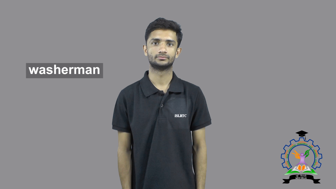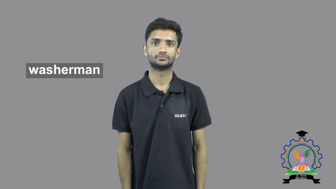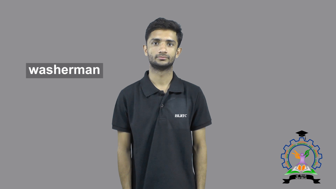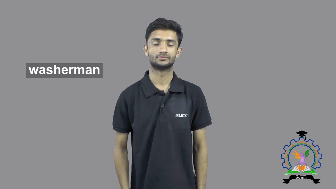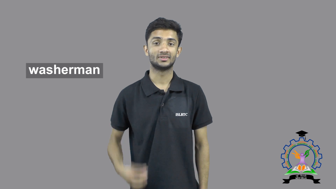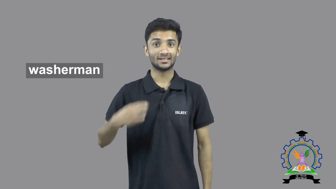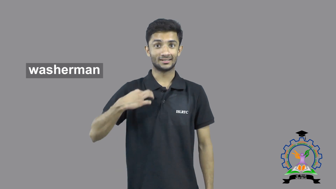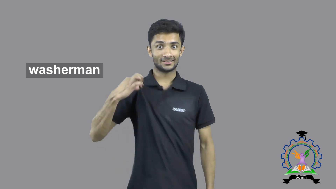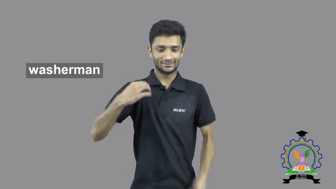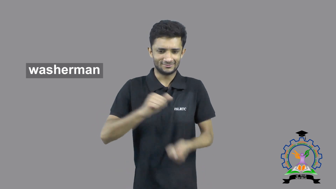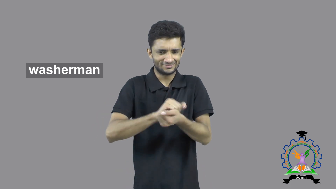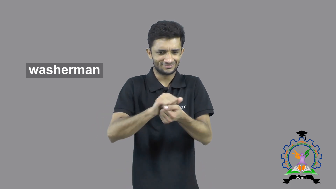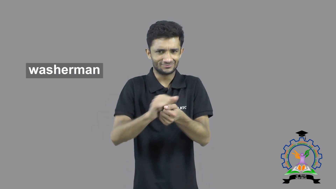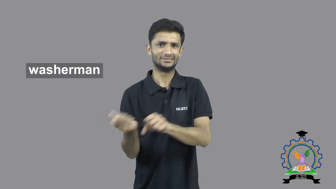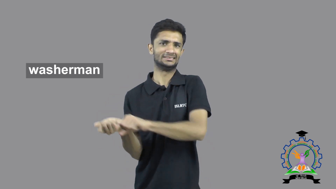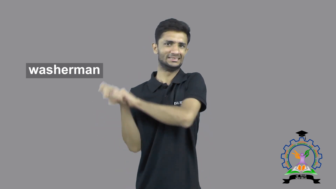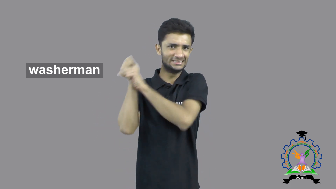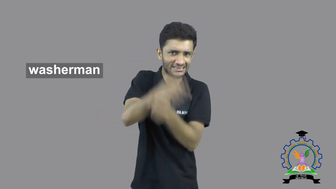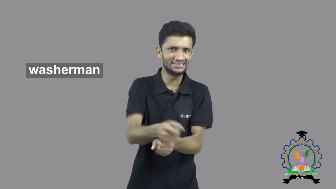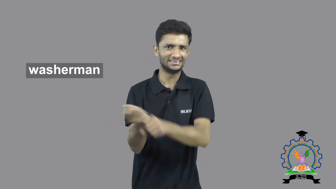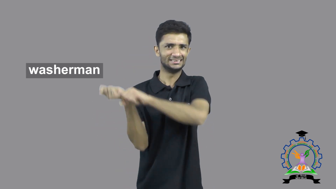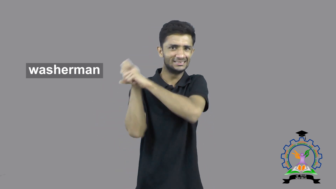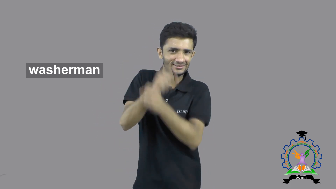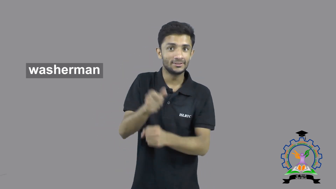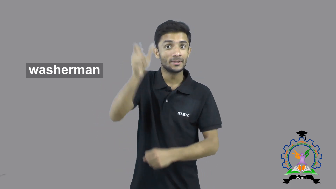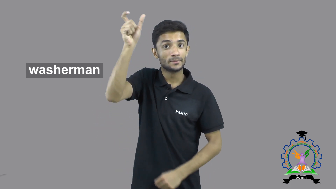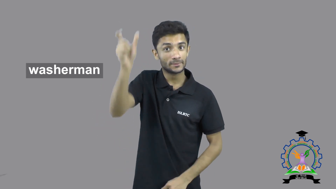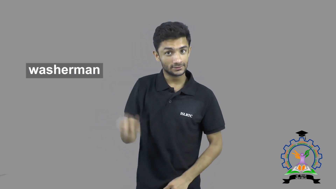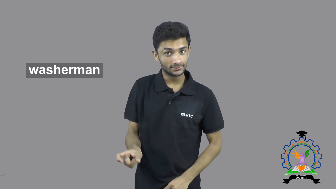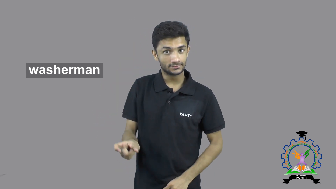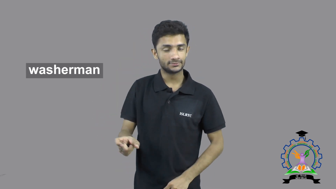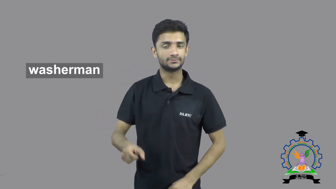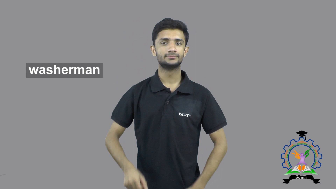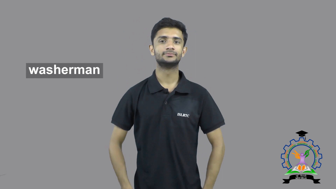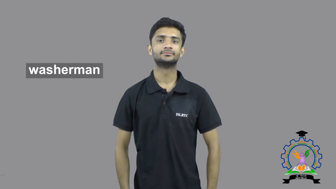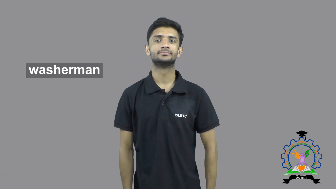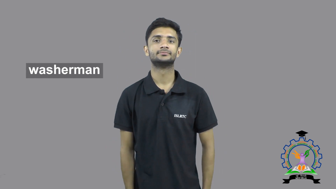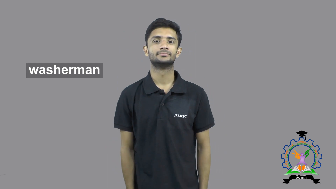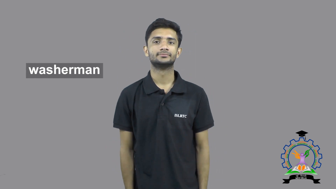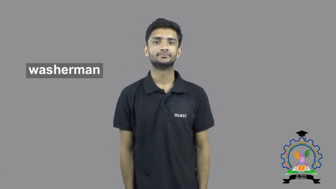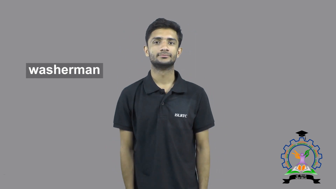washerman